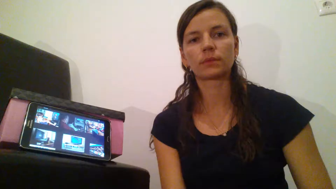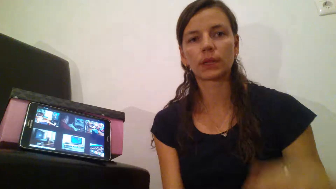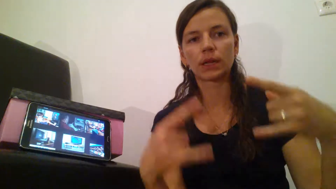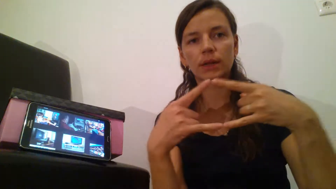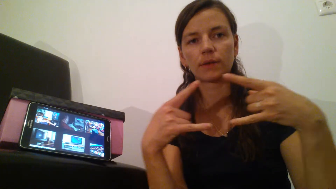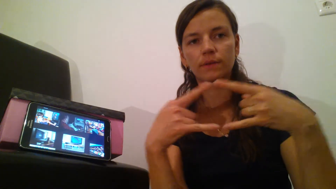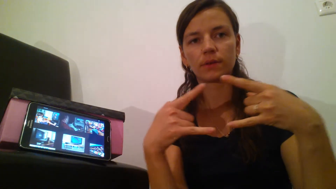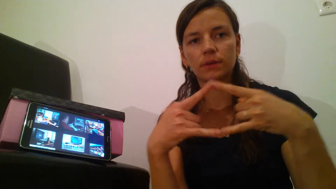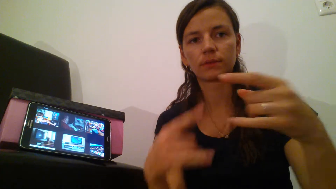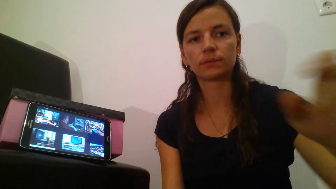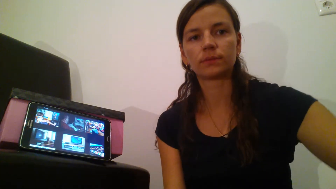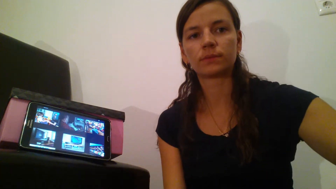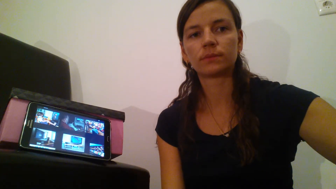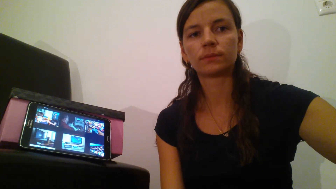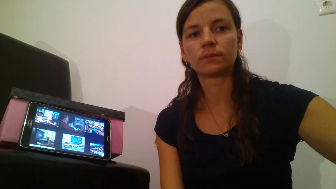television